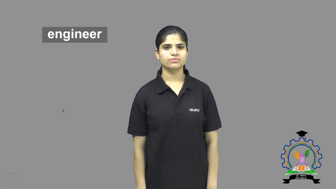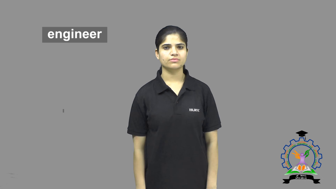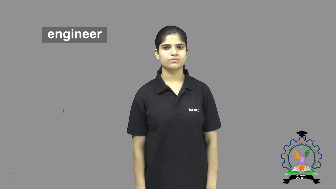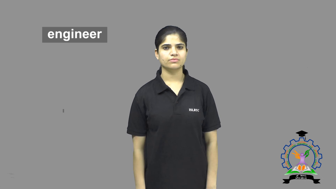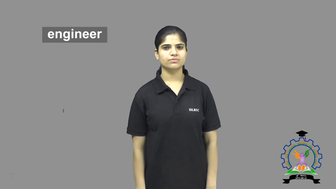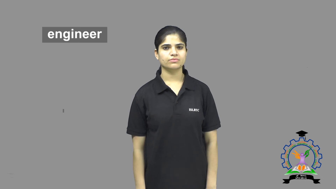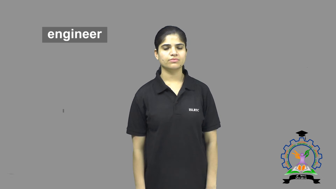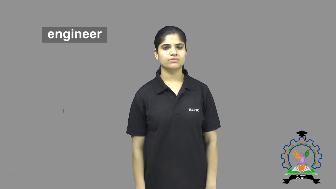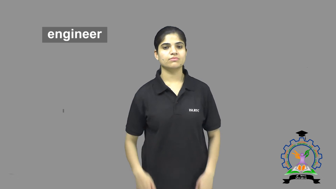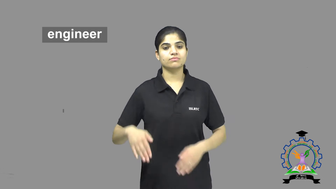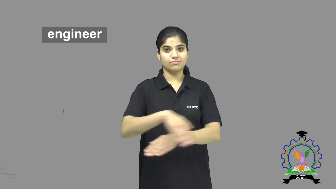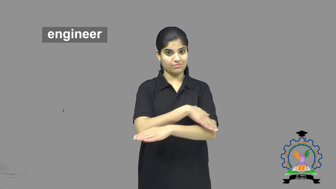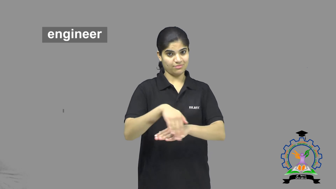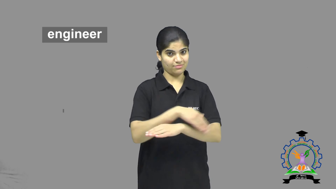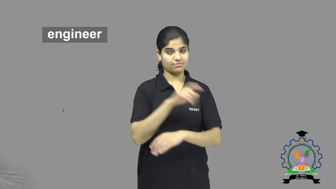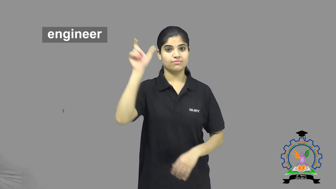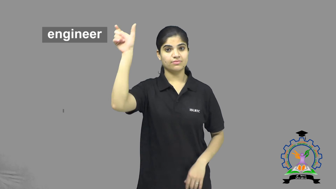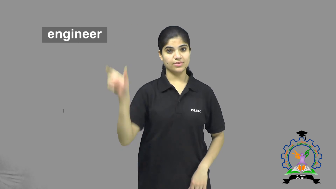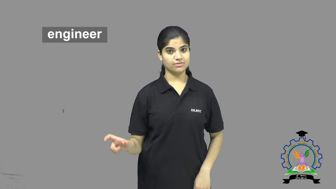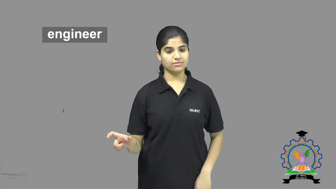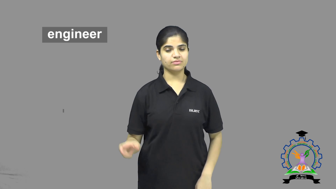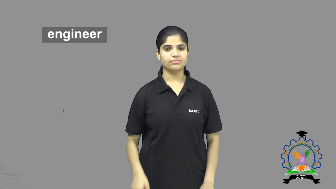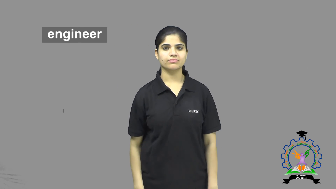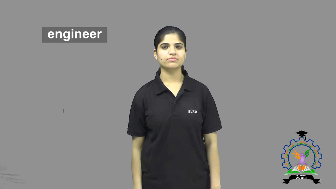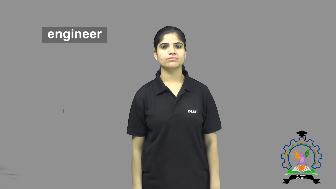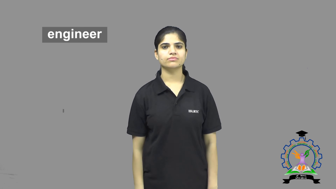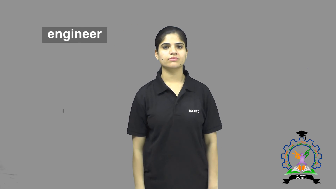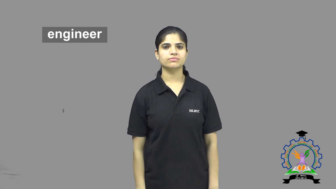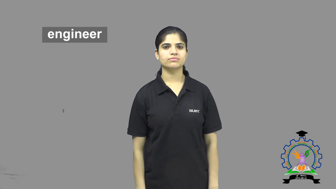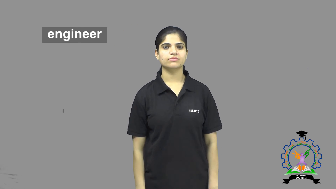engineer